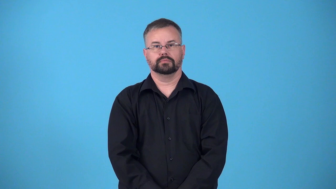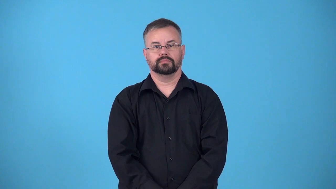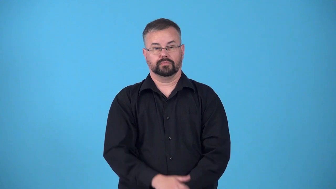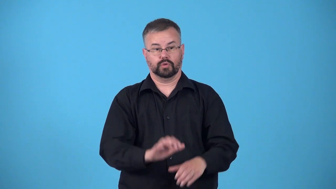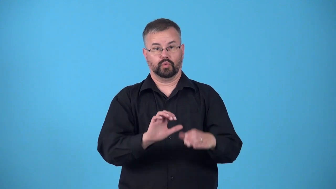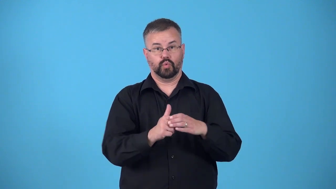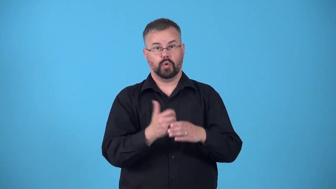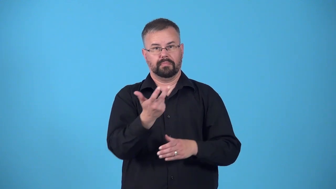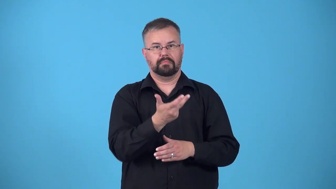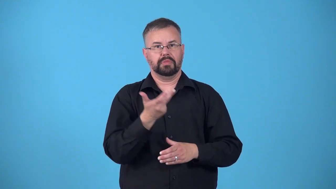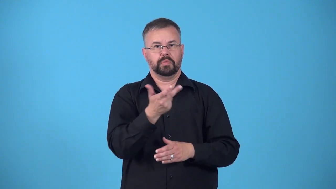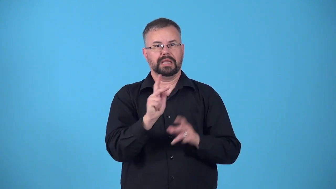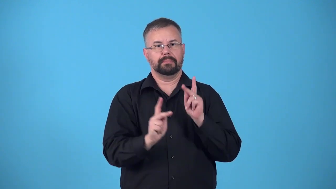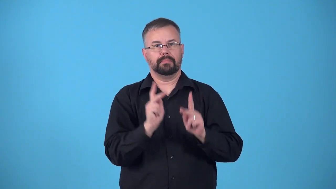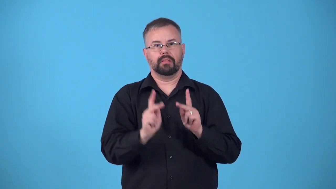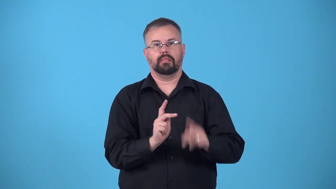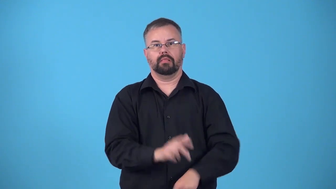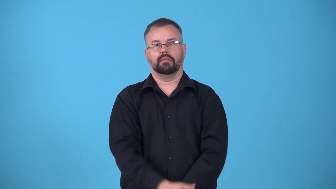triangle group